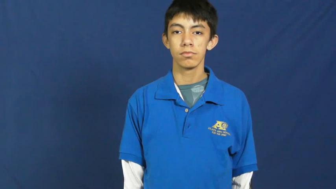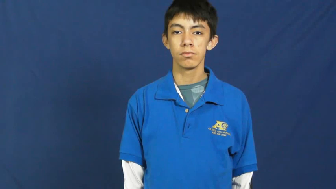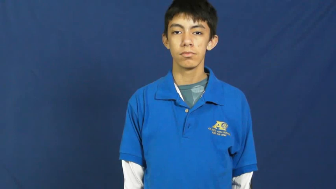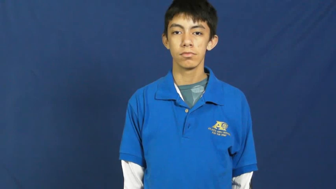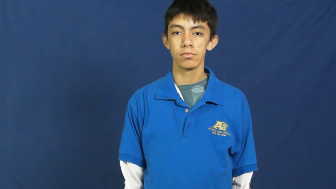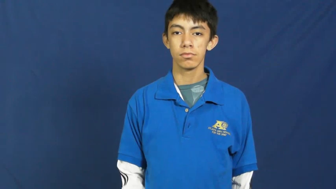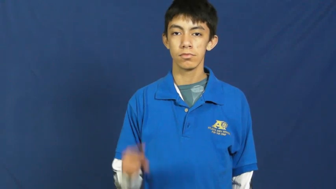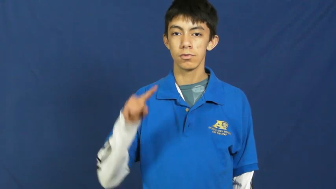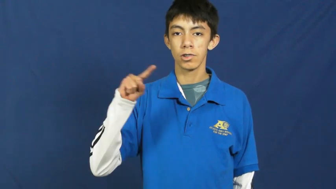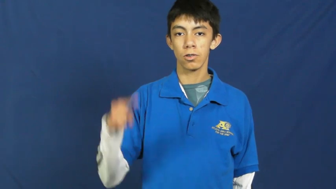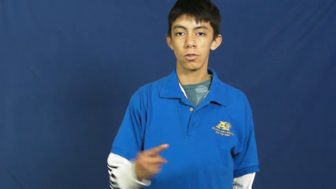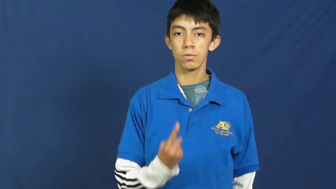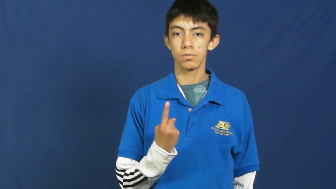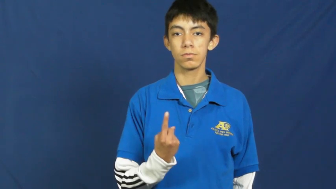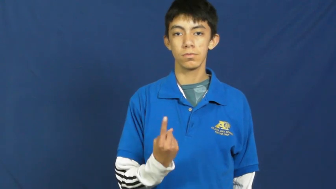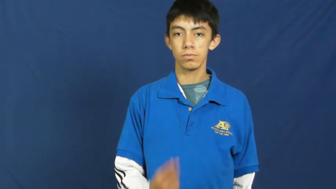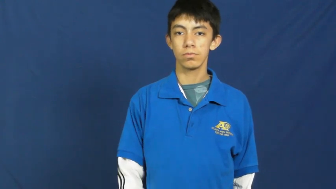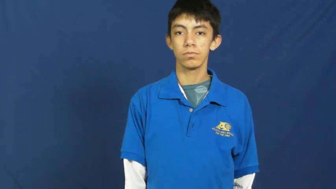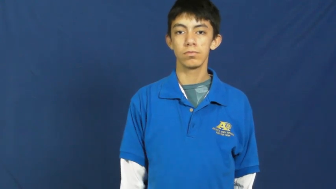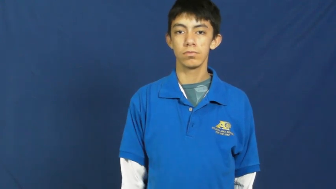lone,purely,sole,standalone,strictly